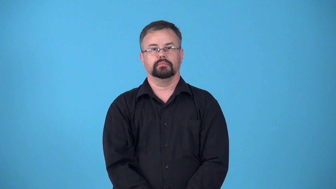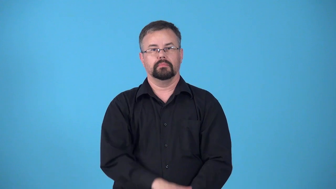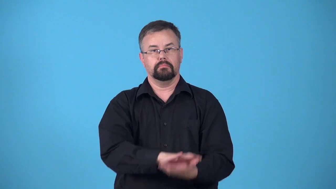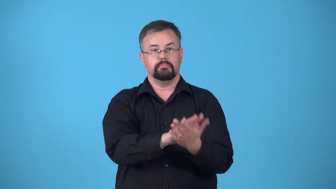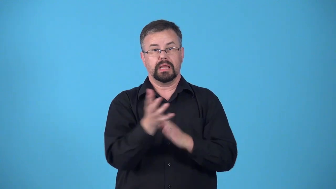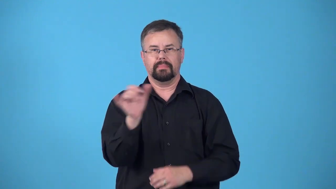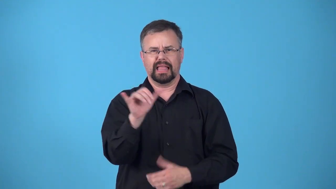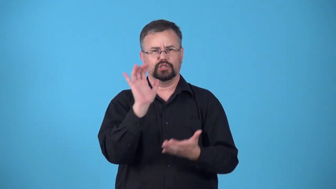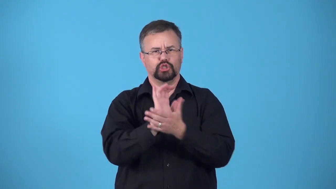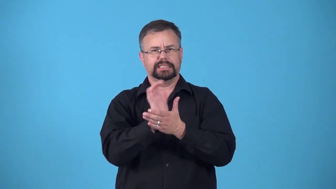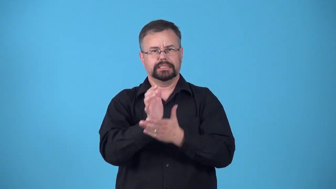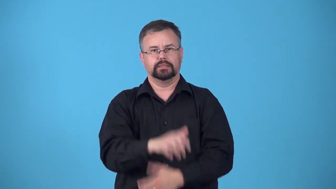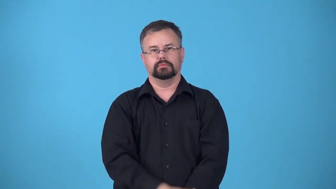caseate